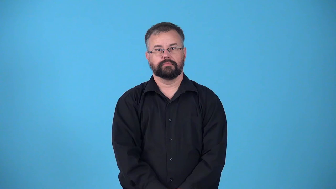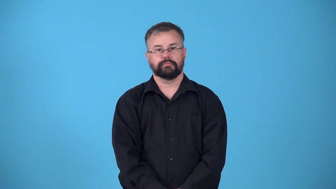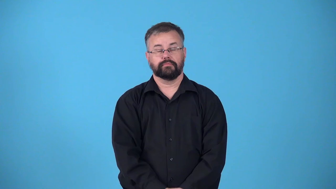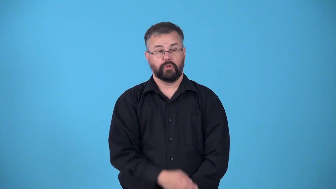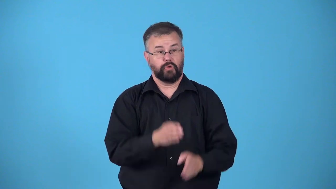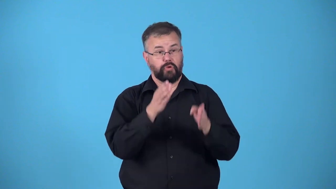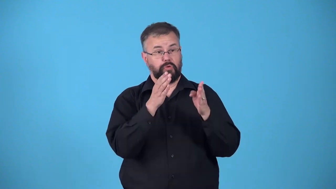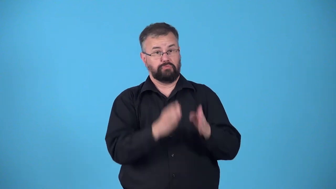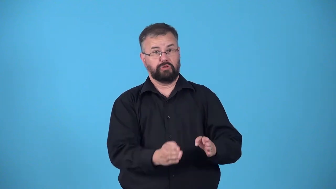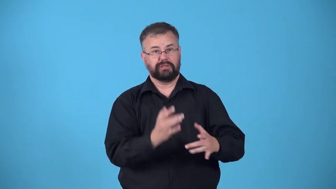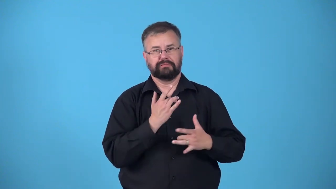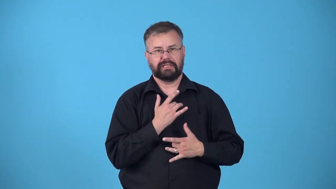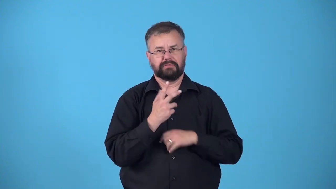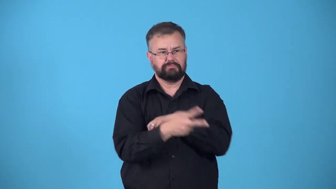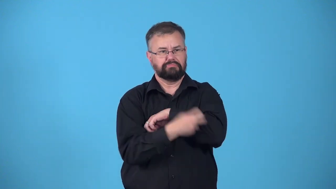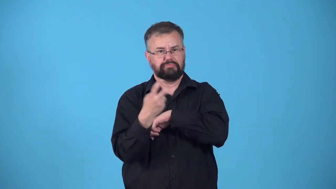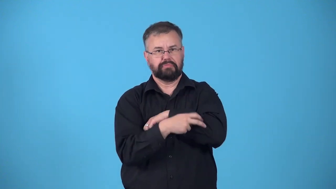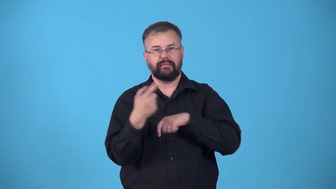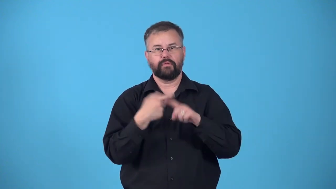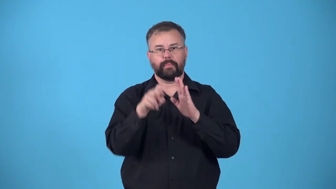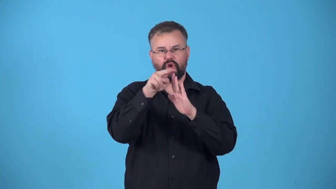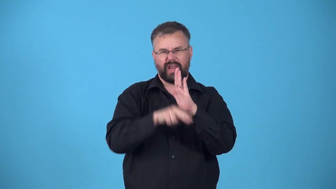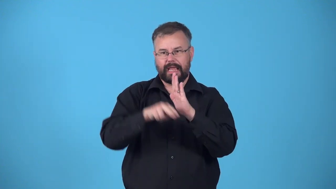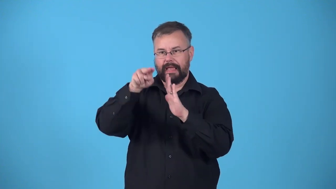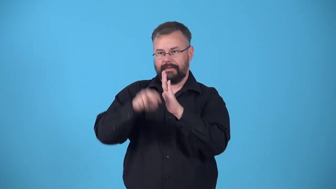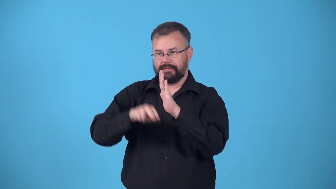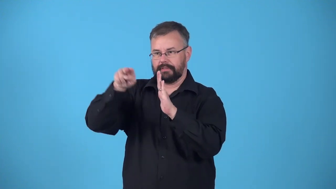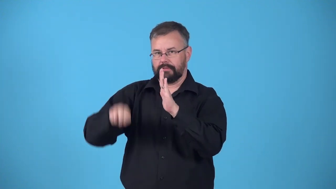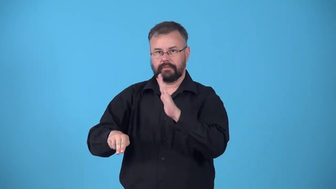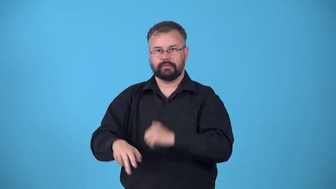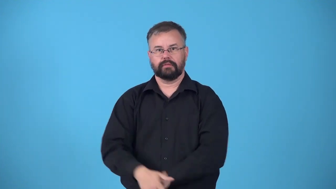graverobber